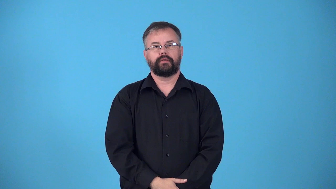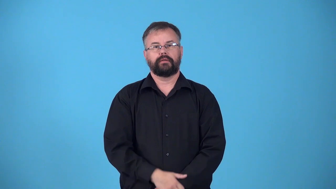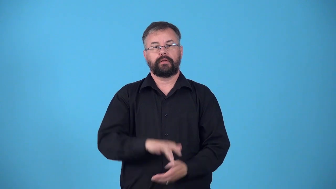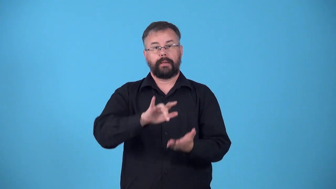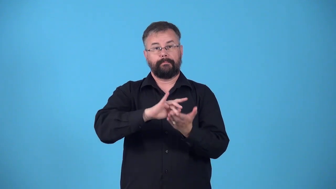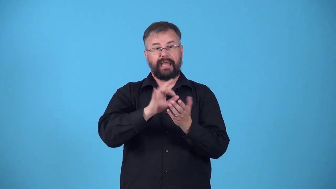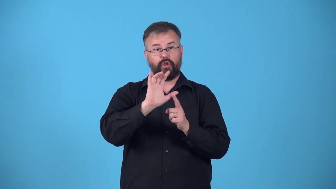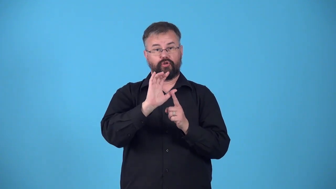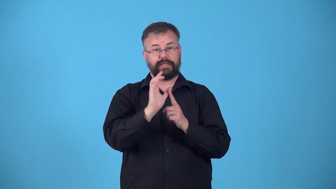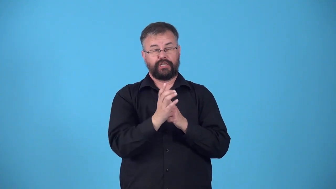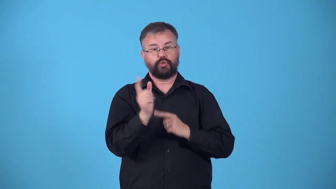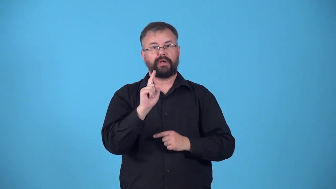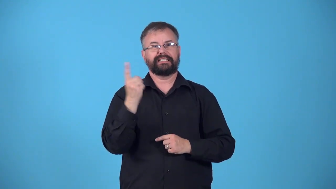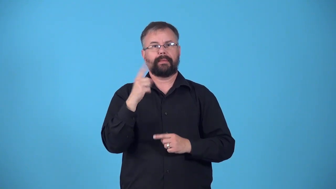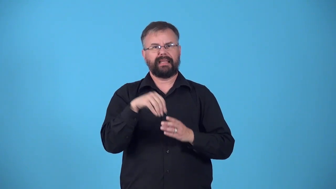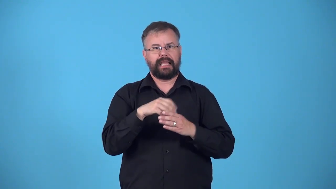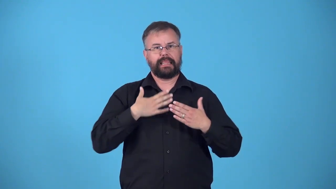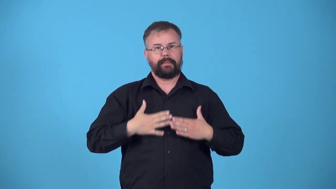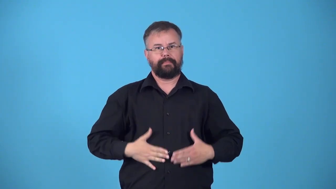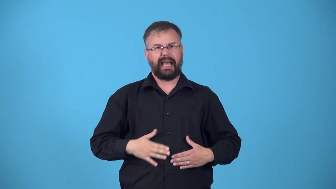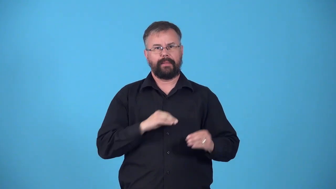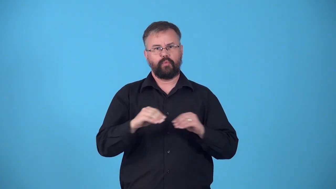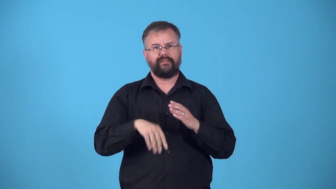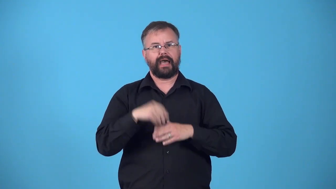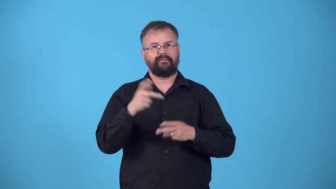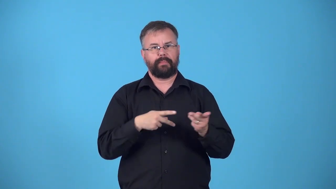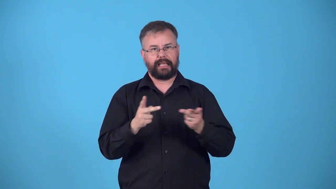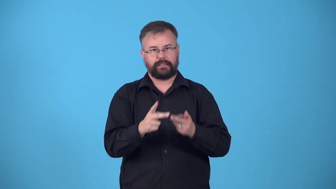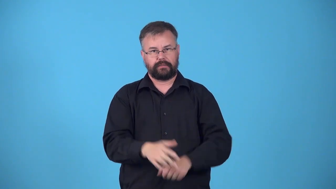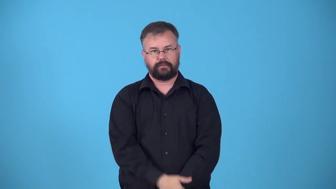prolapse